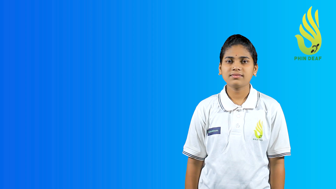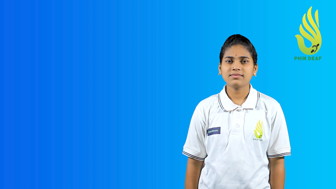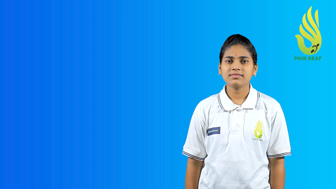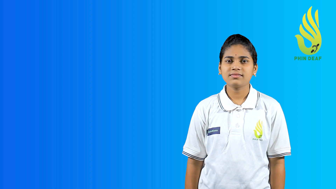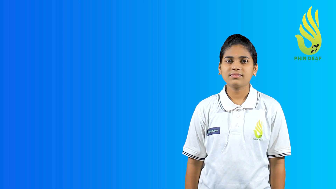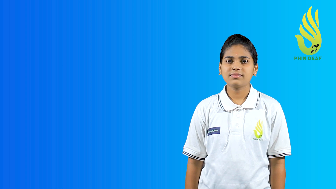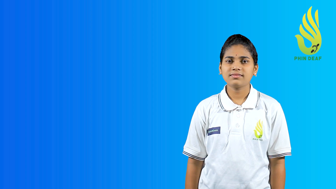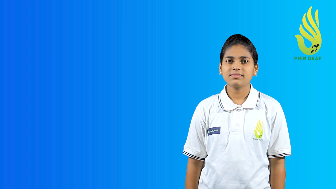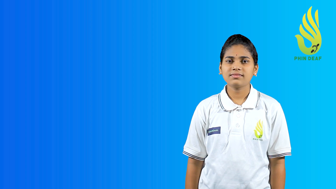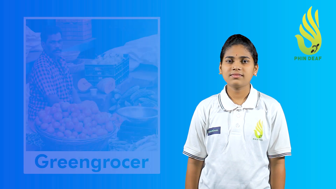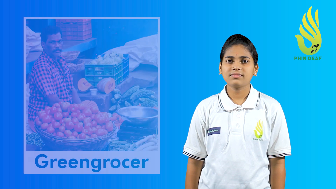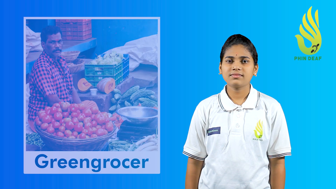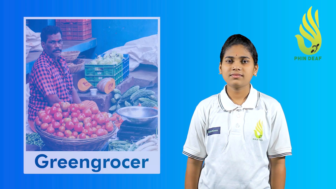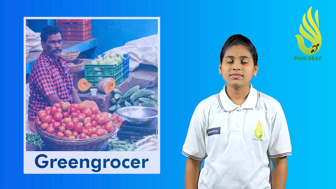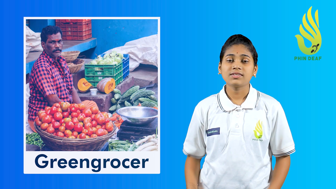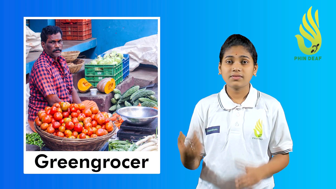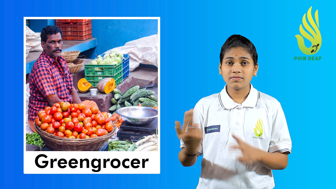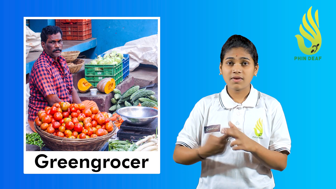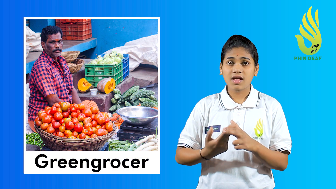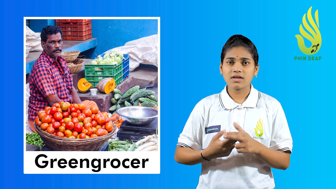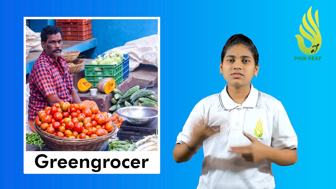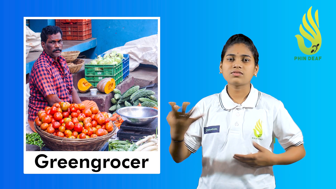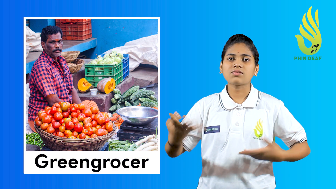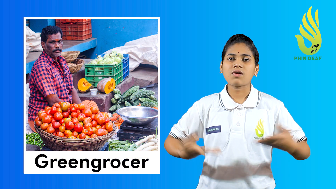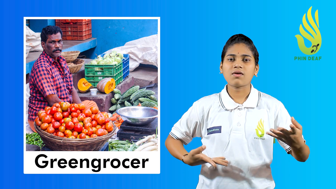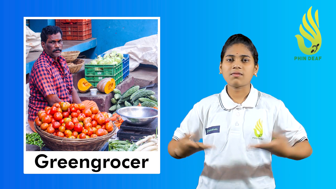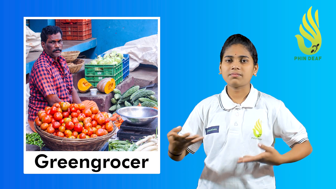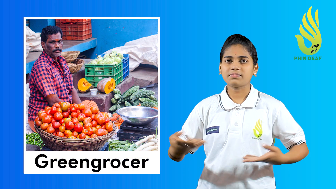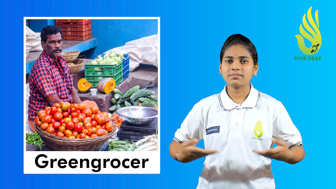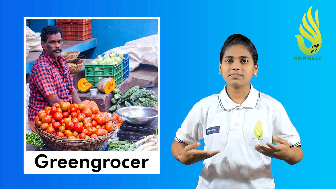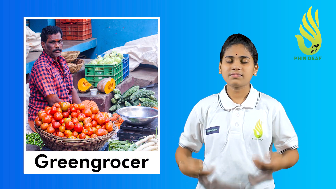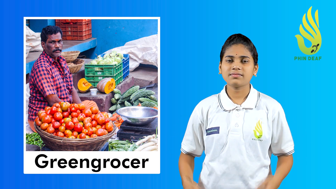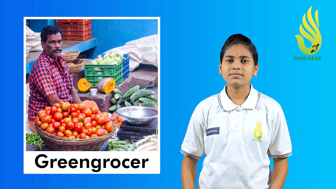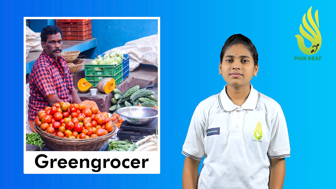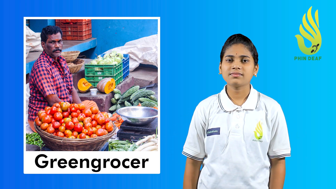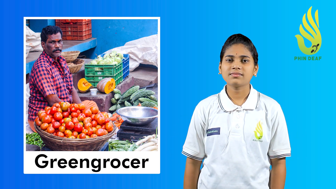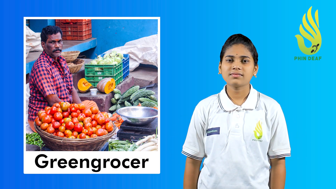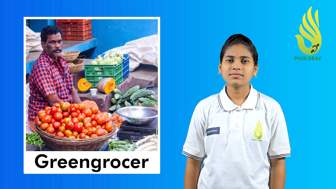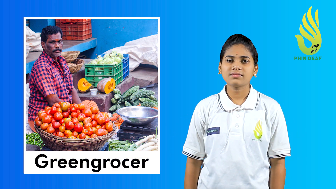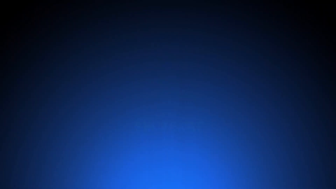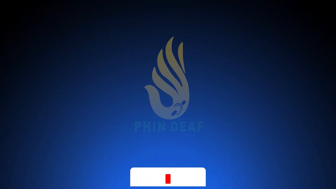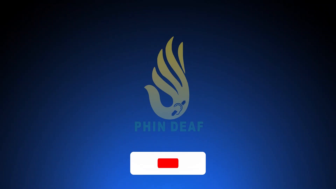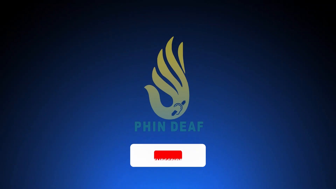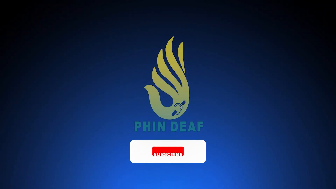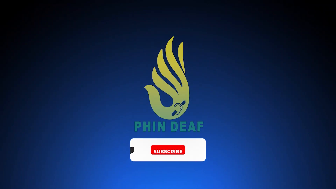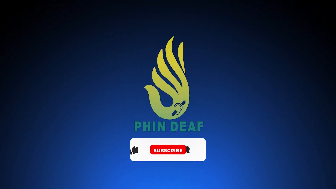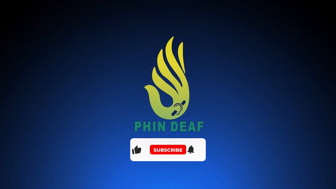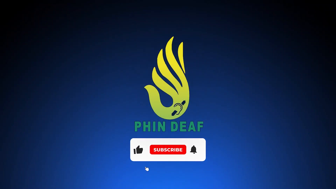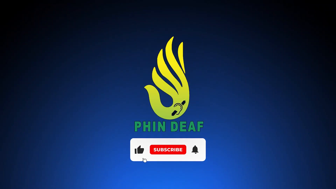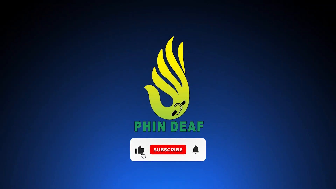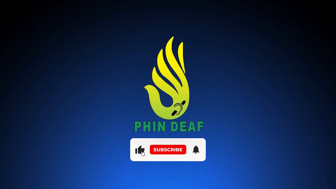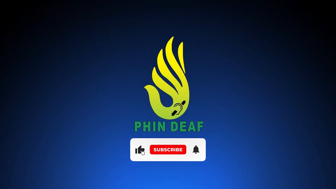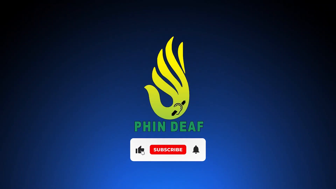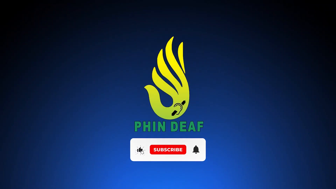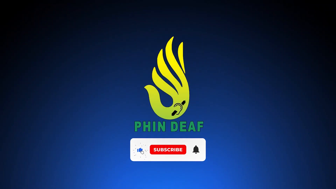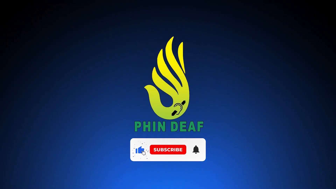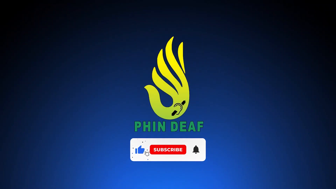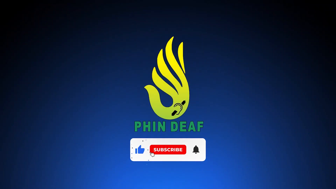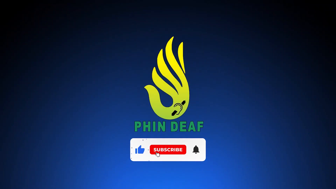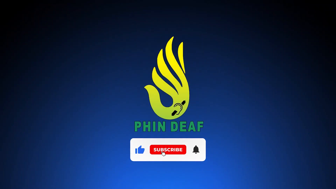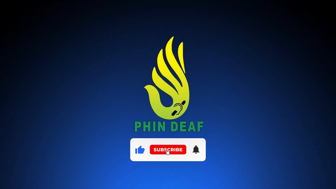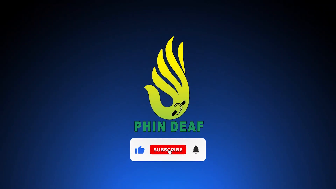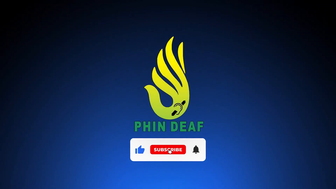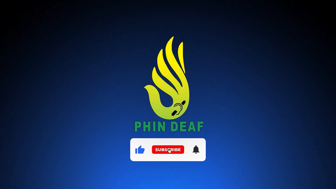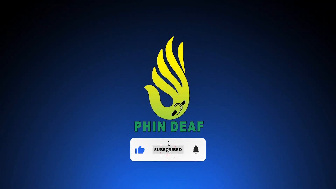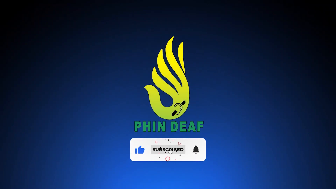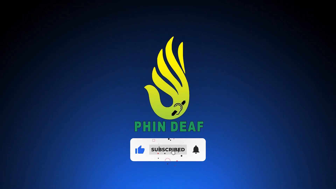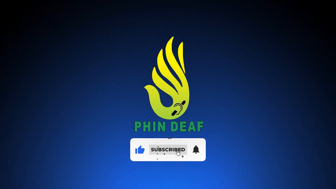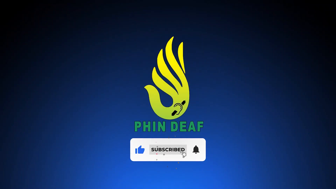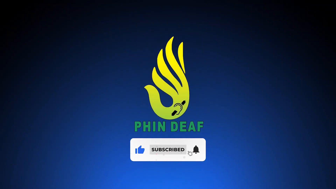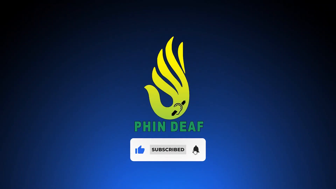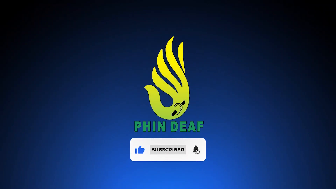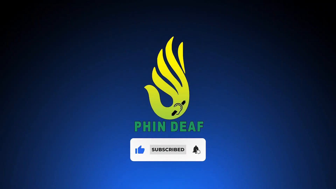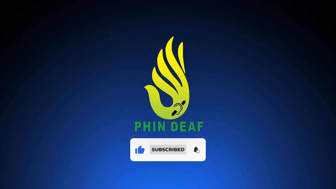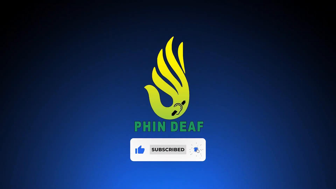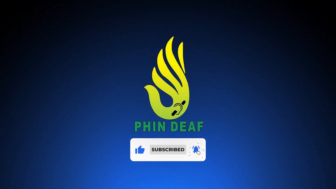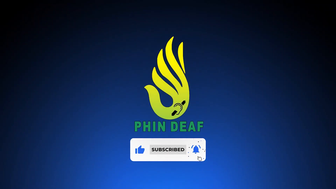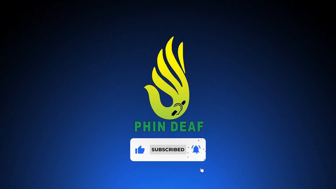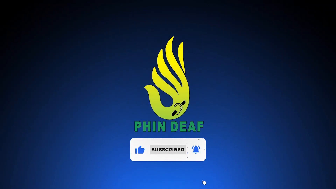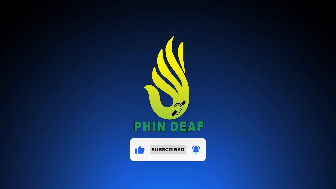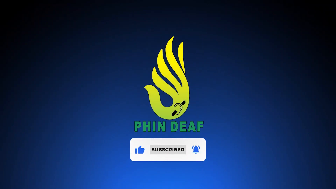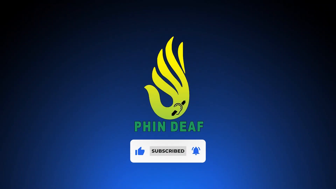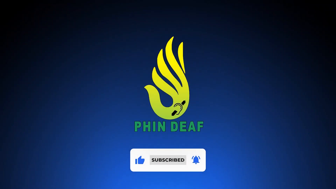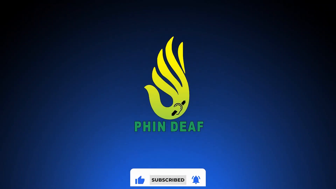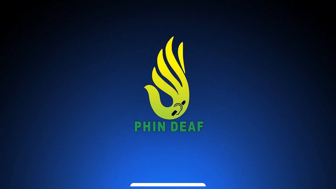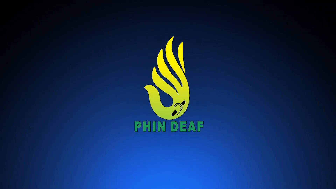Greengrocer